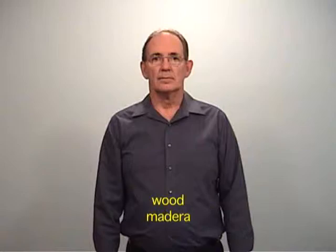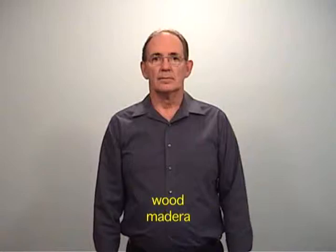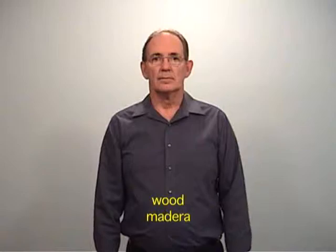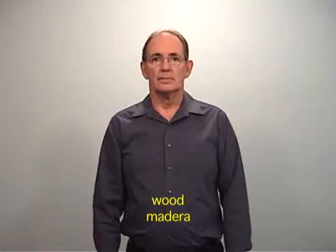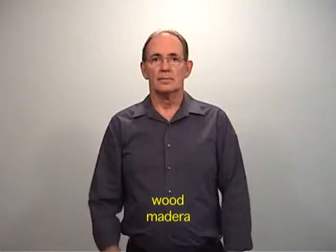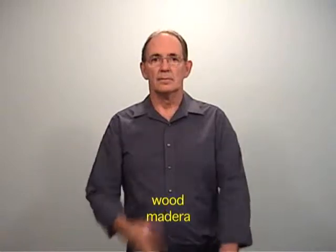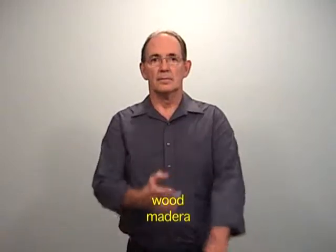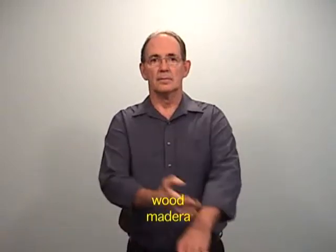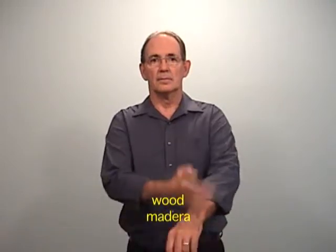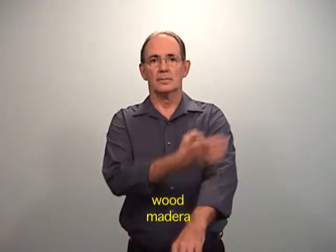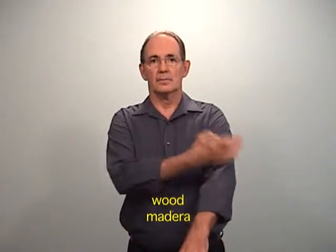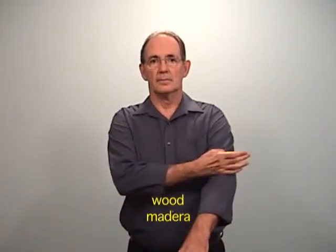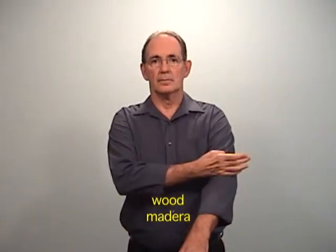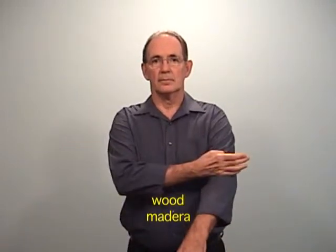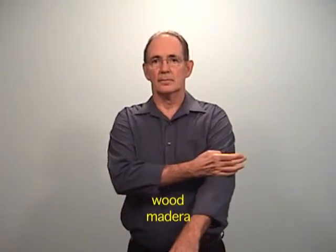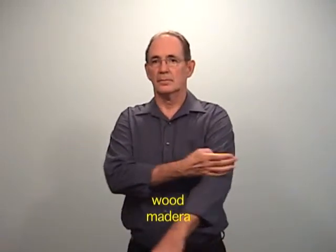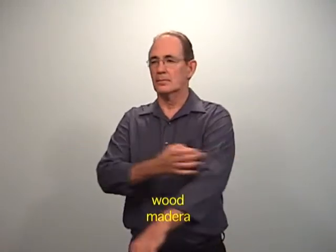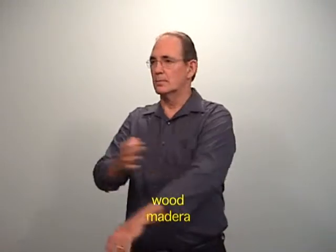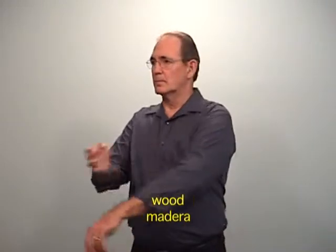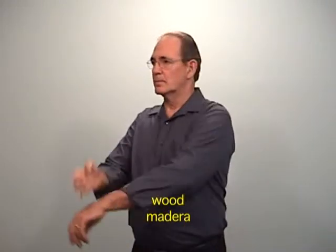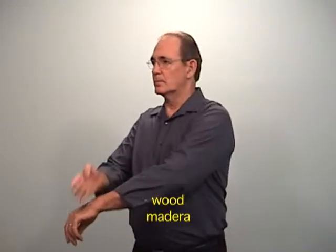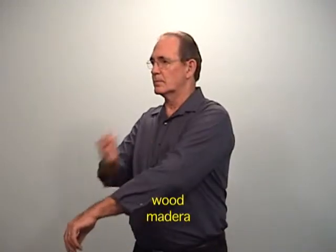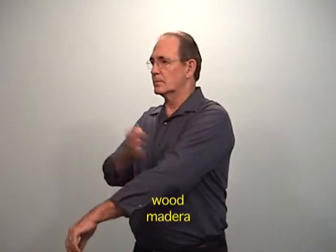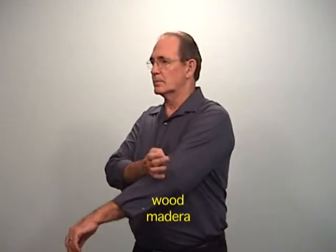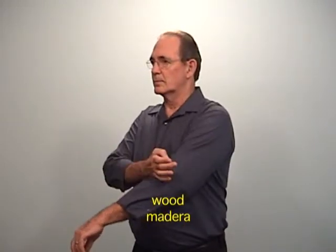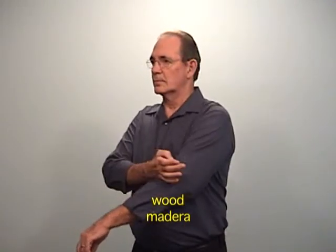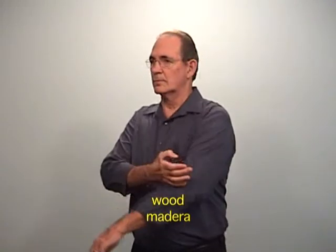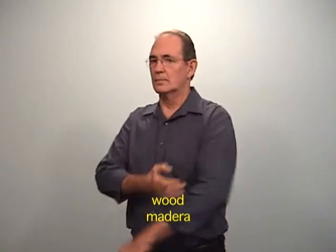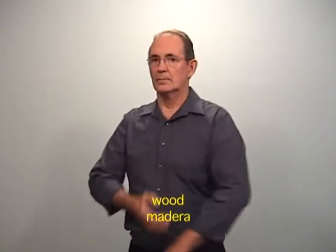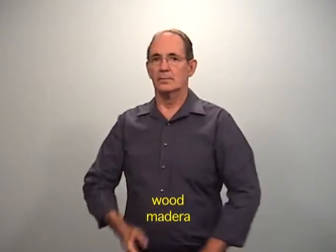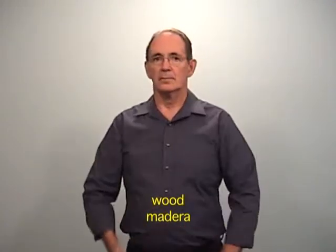Wood